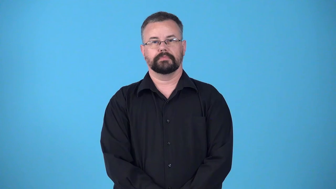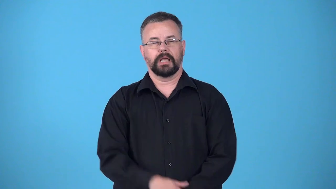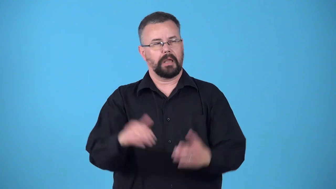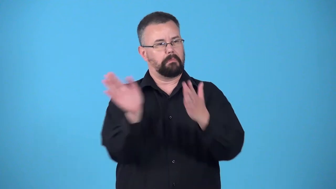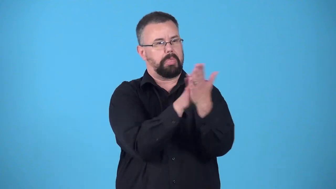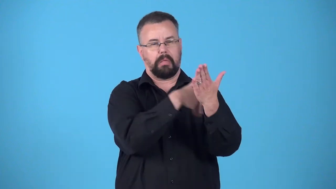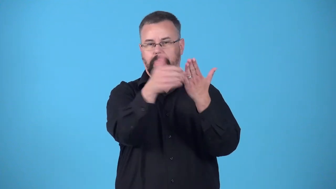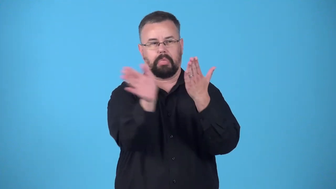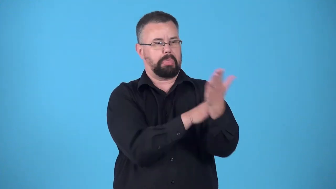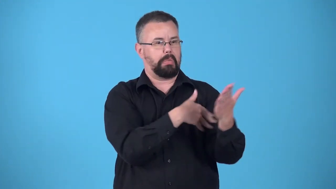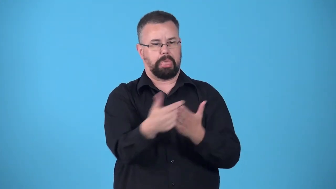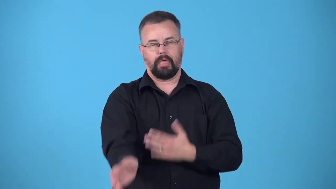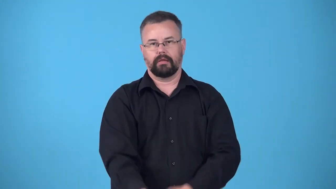daub